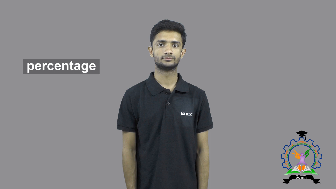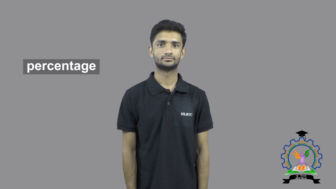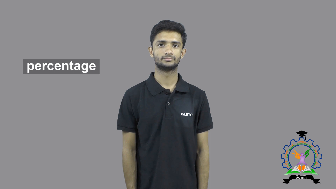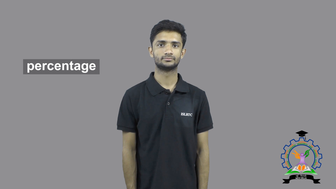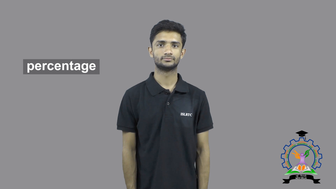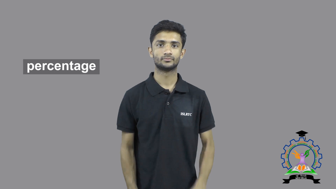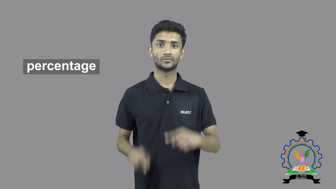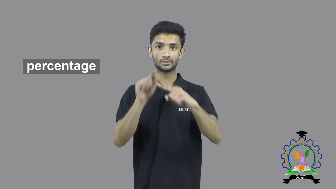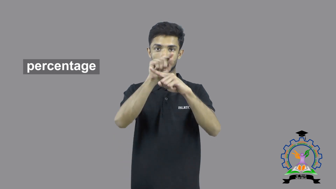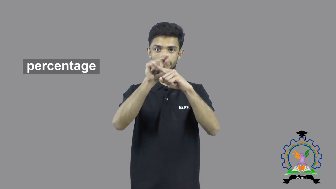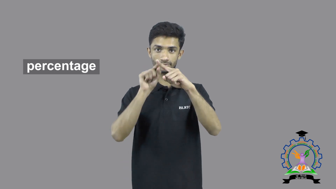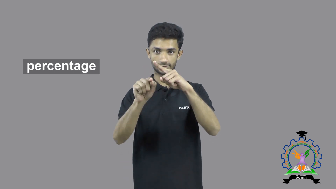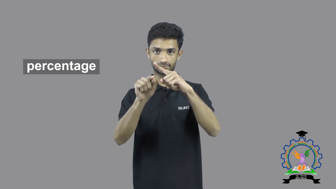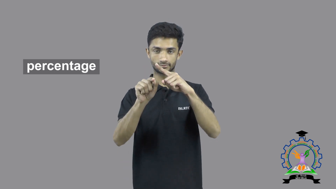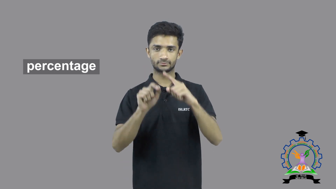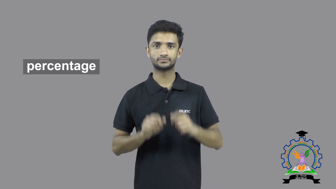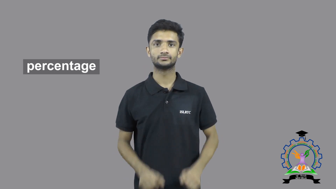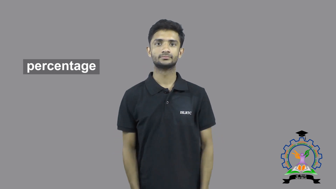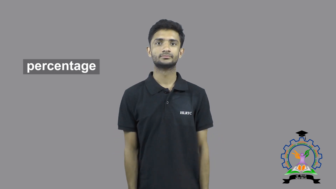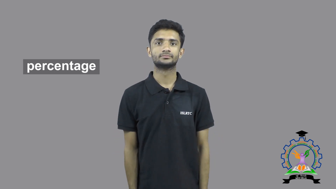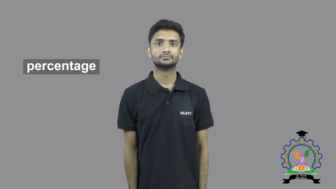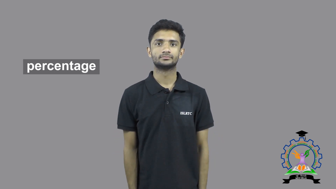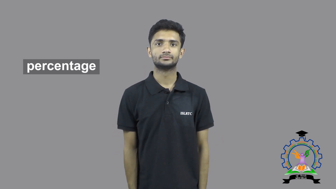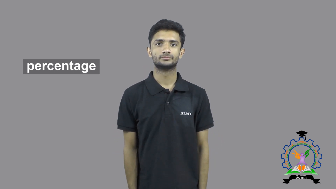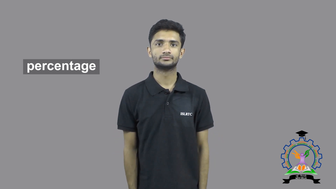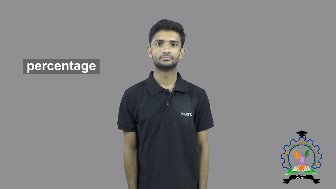percentage